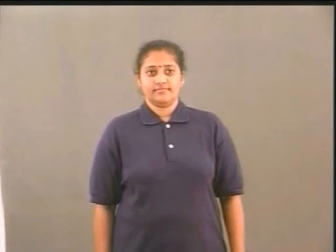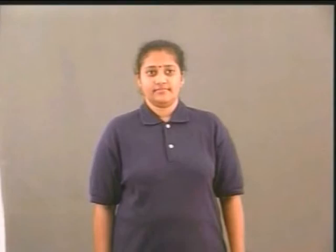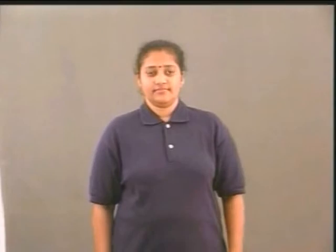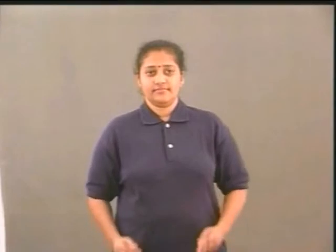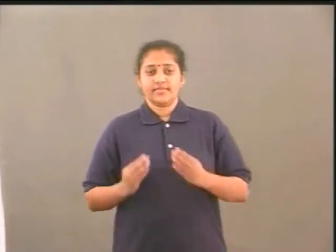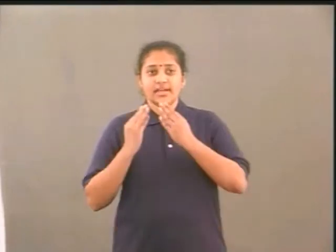handkerchief